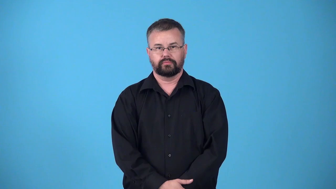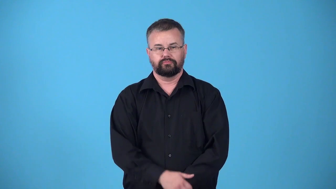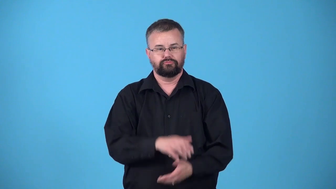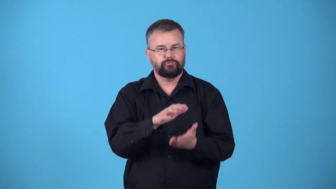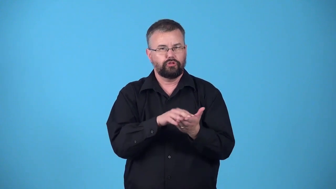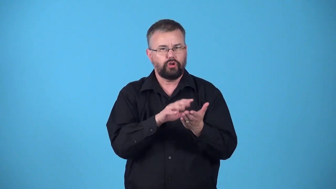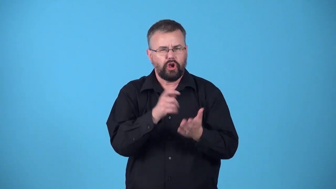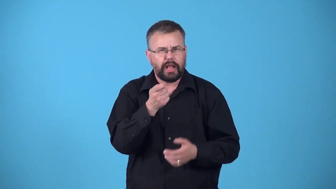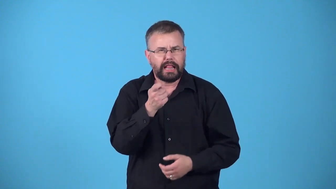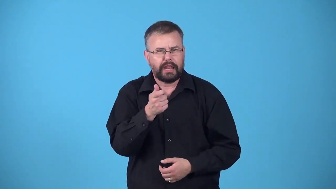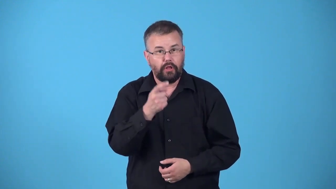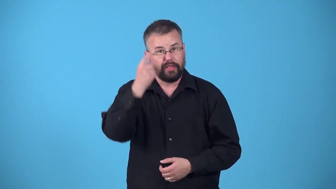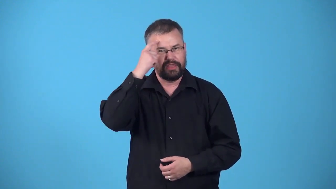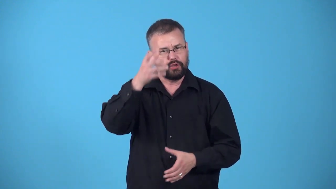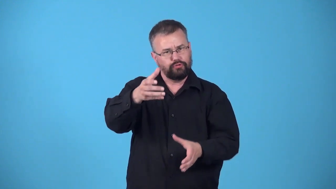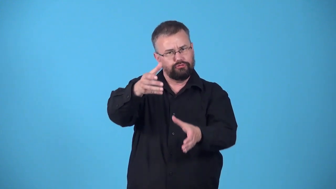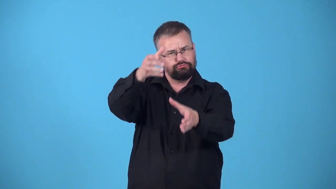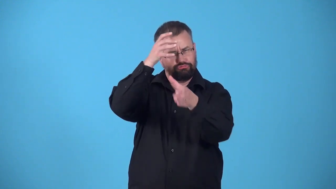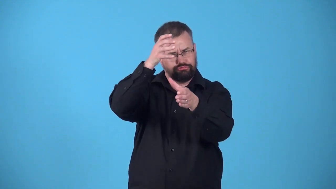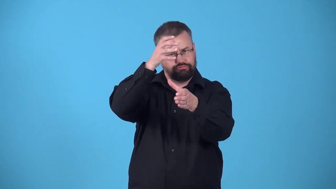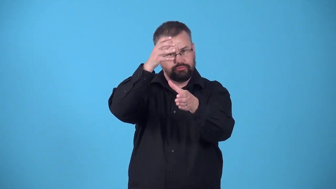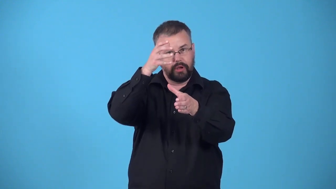a little learning is a dangerous thing